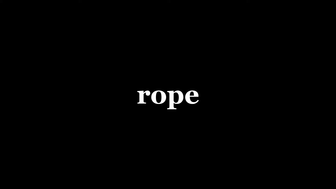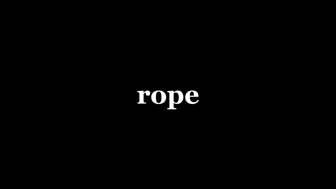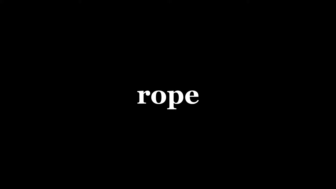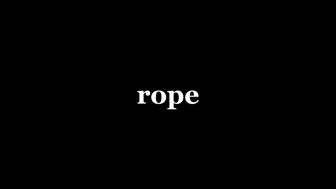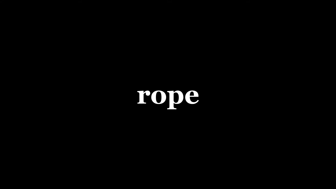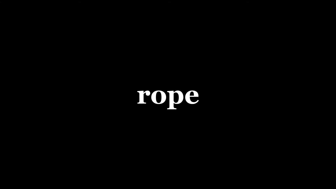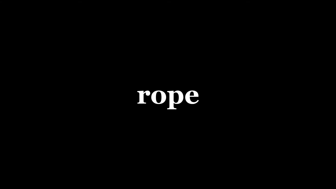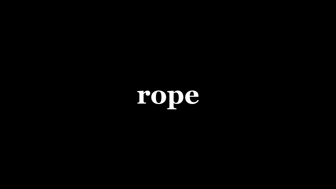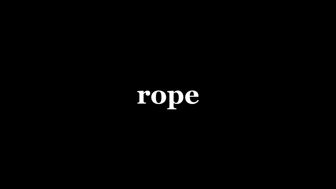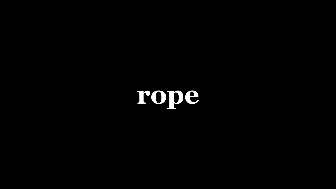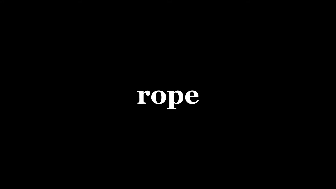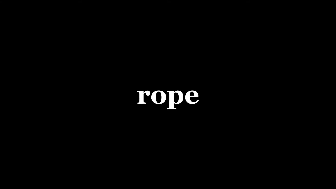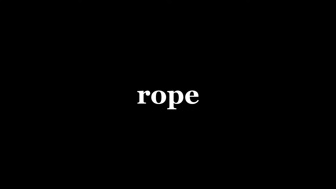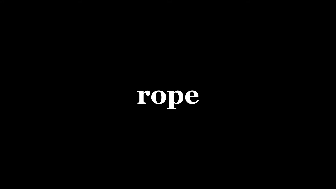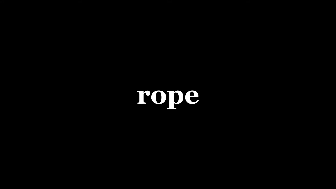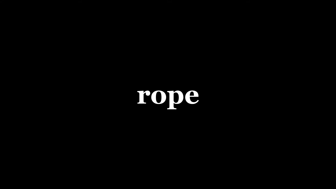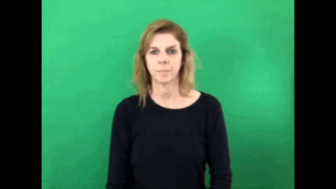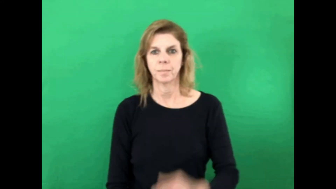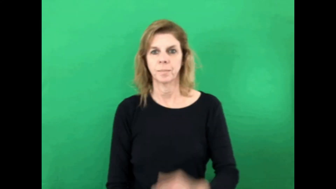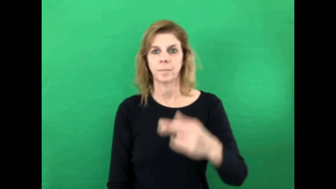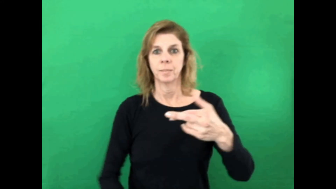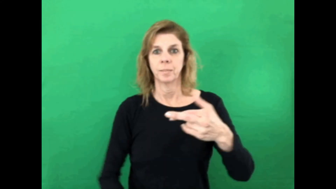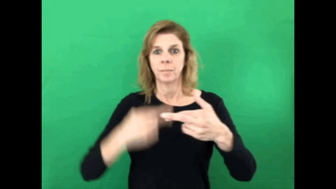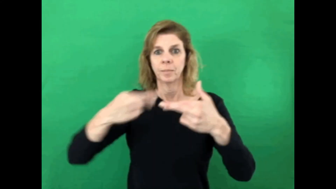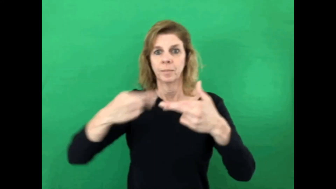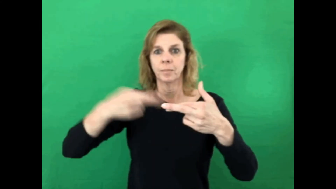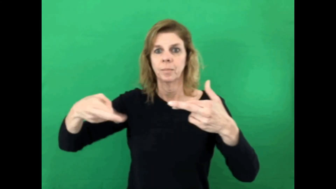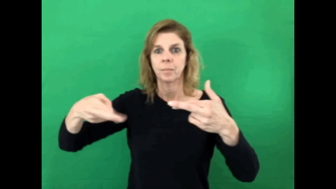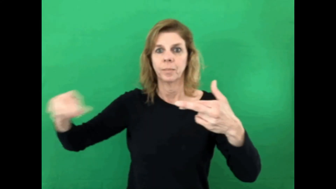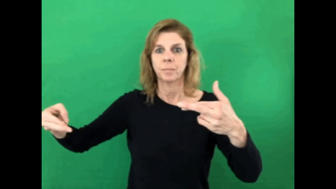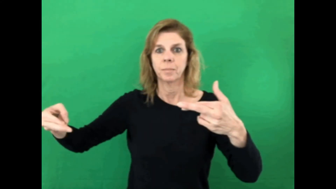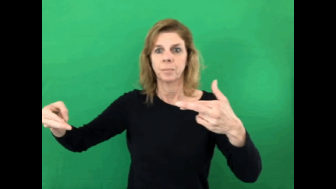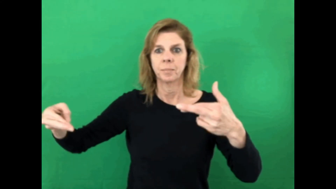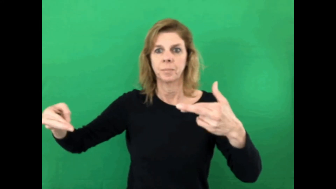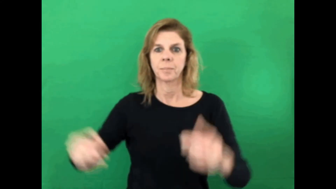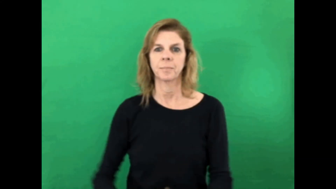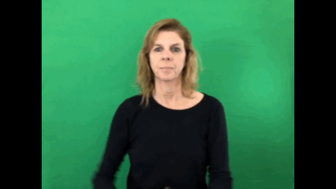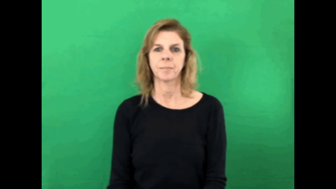Rope